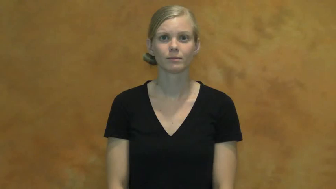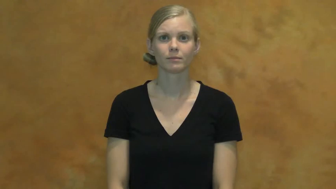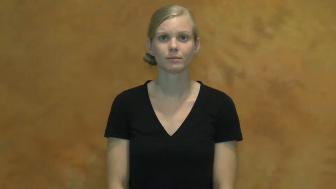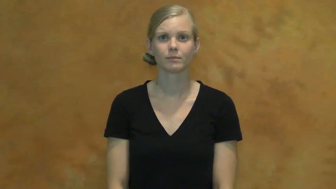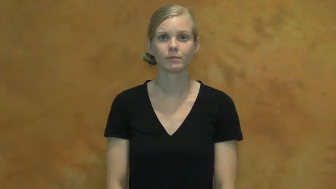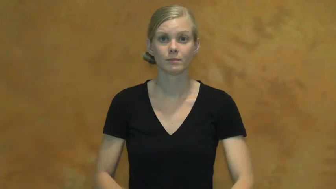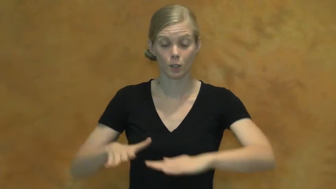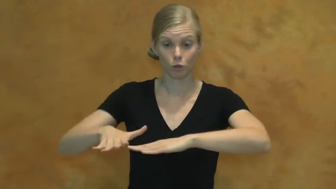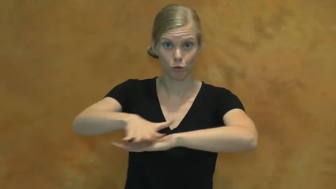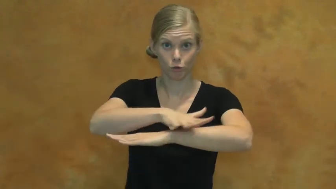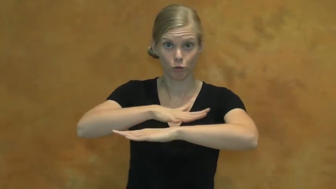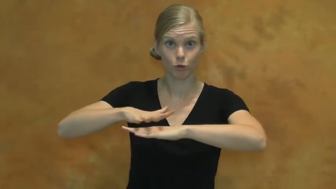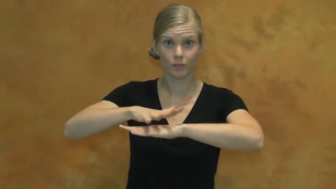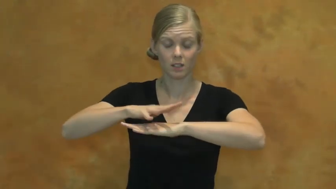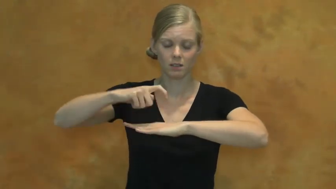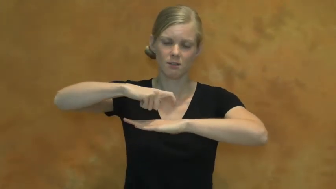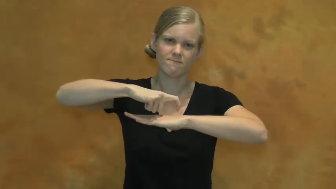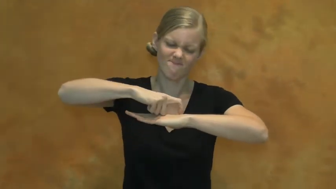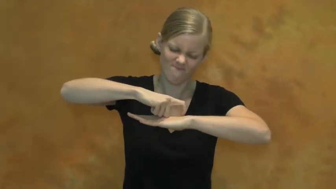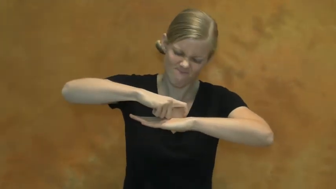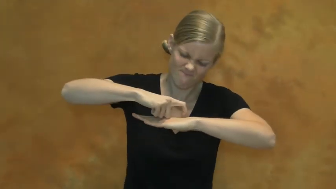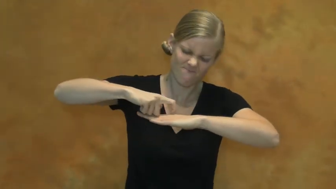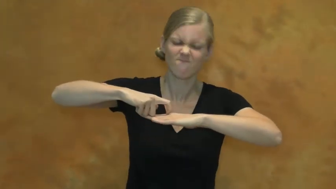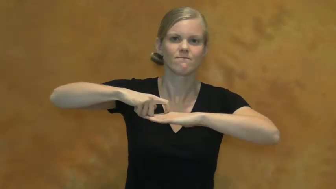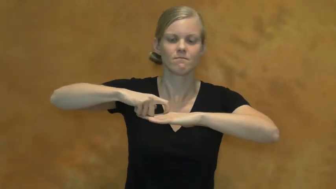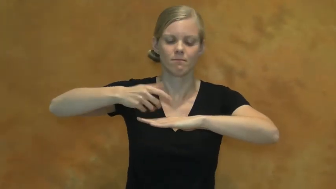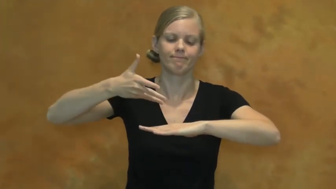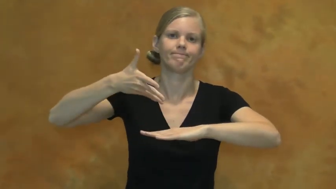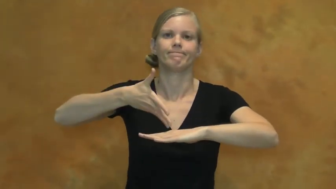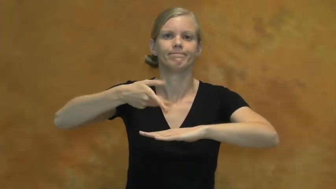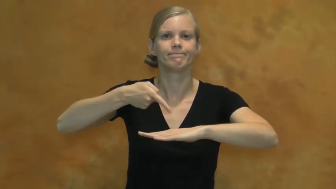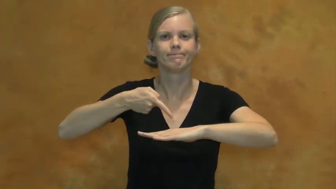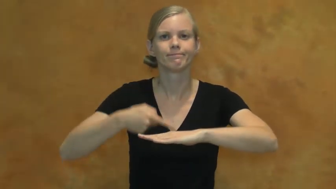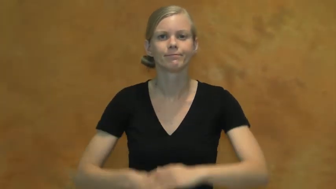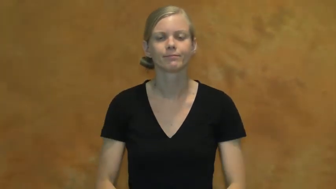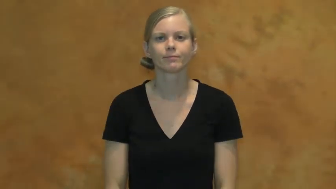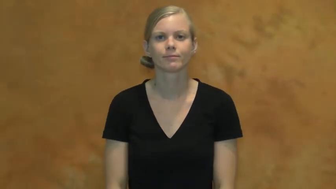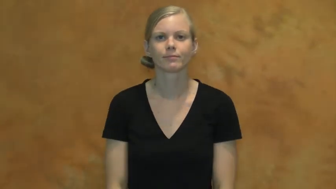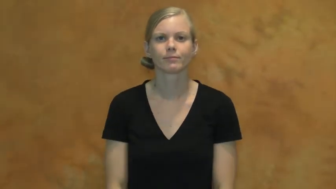notch